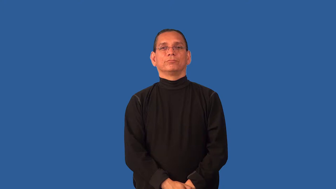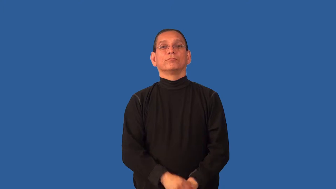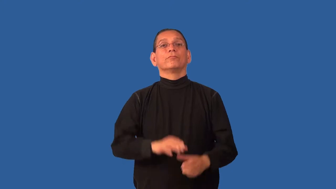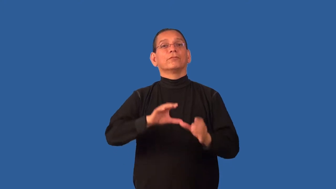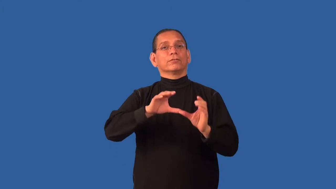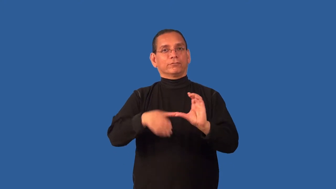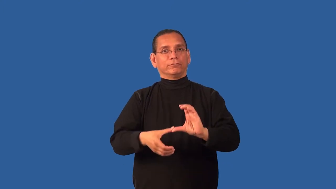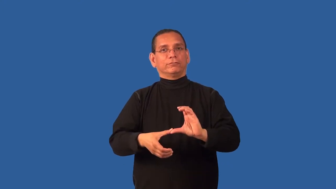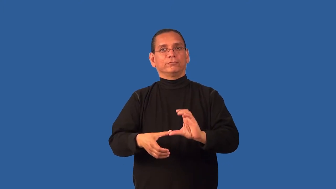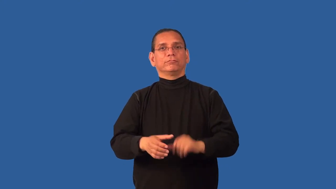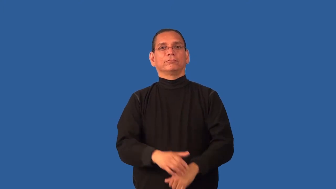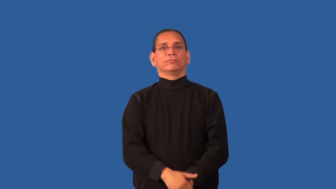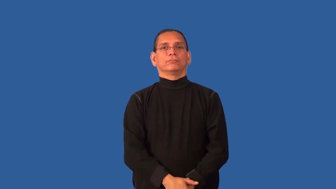configure